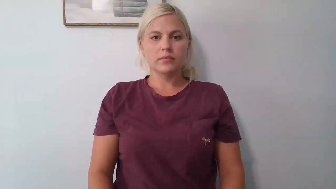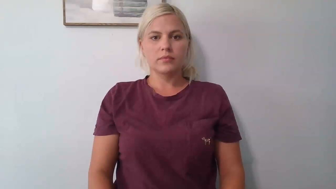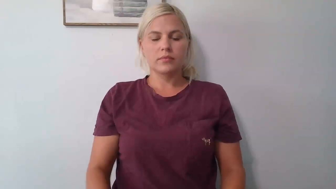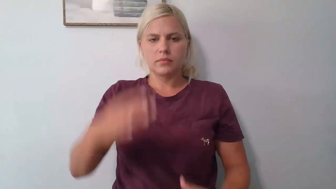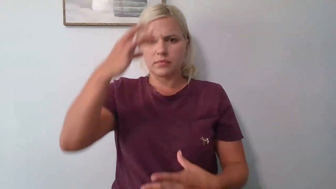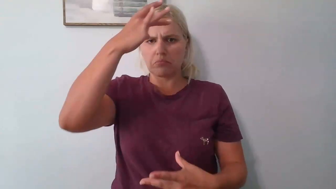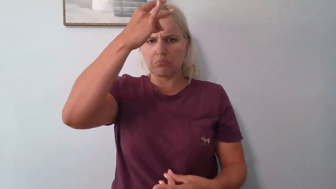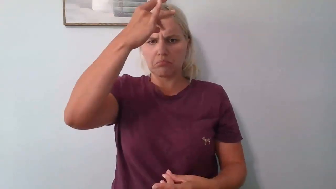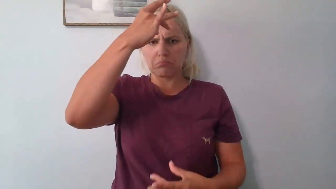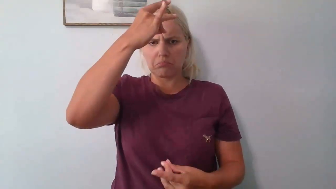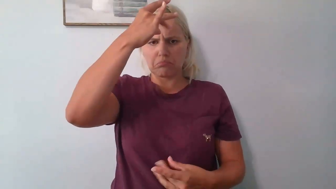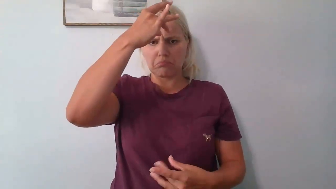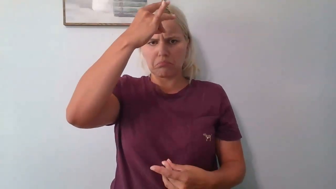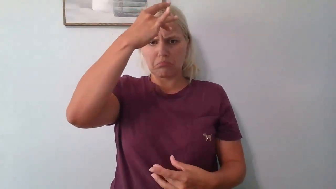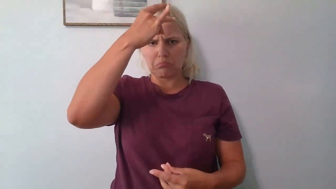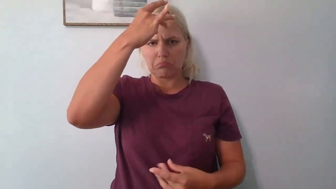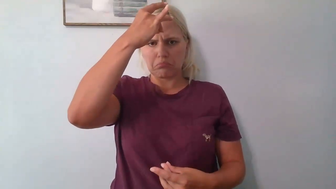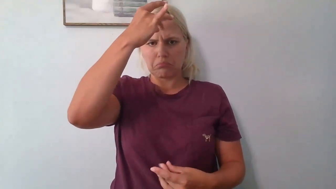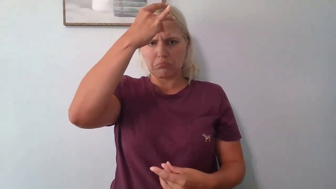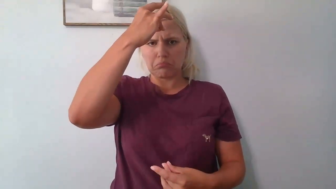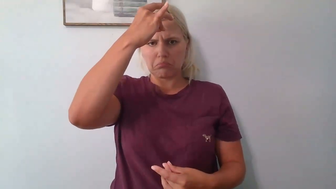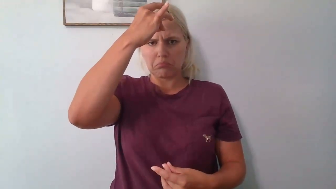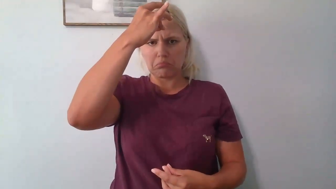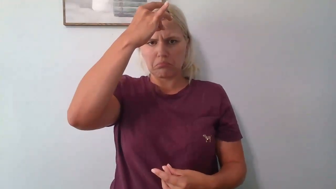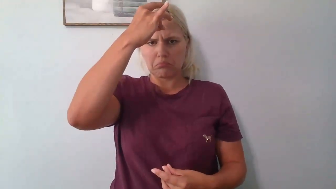SICK